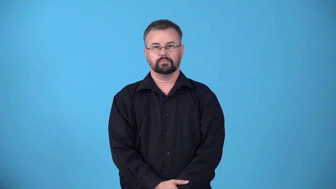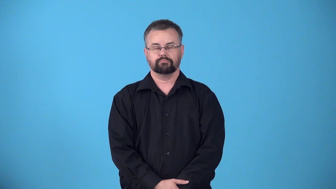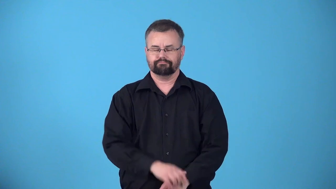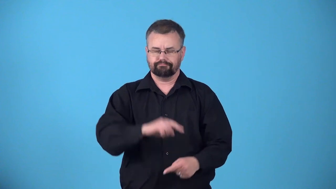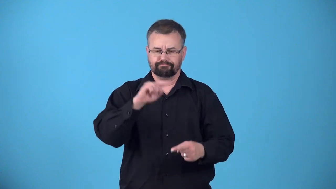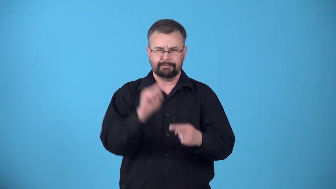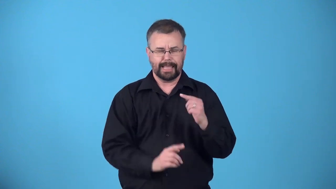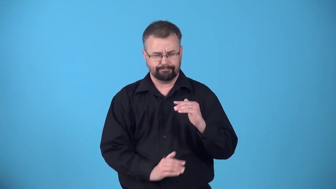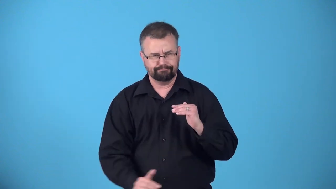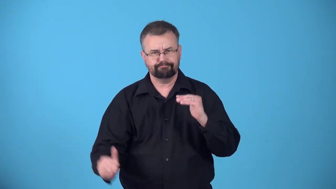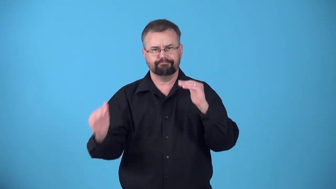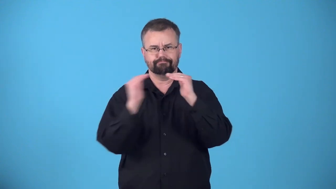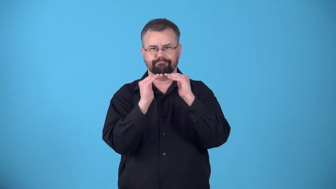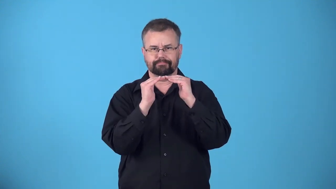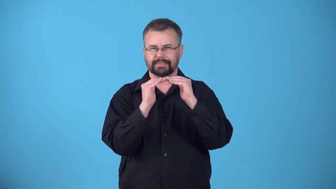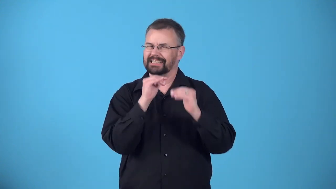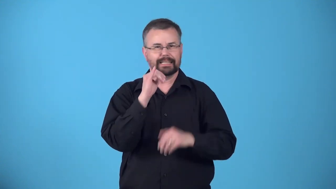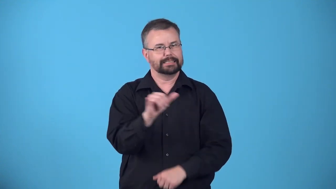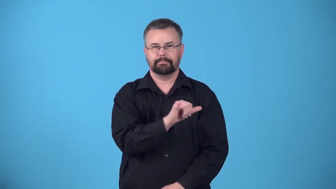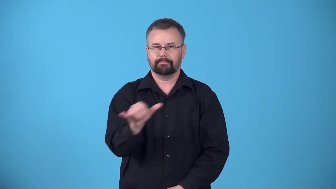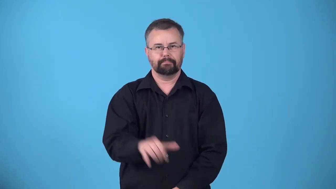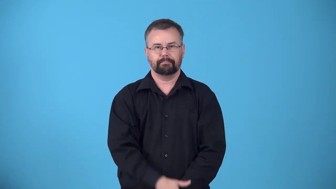all paled in comparison